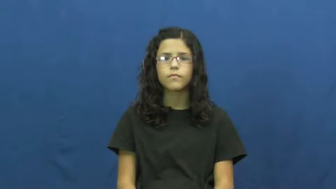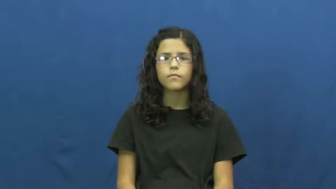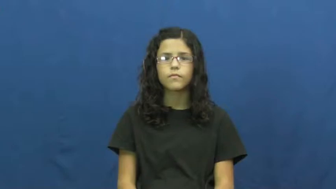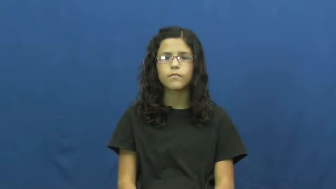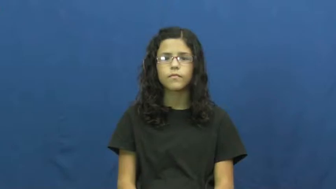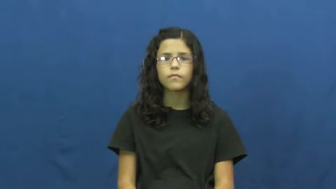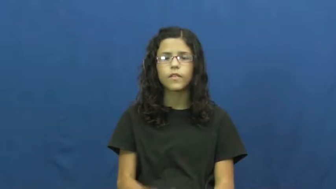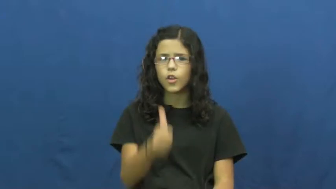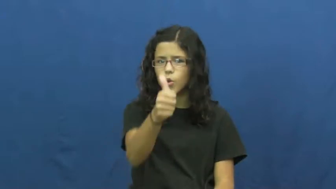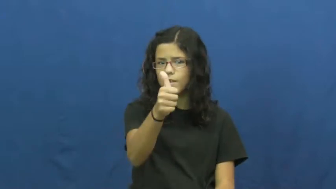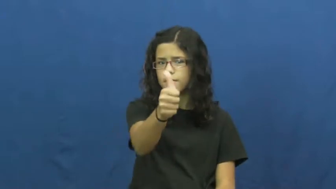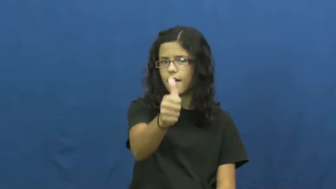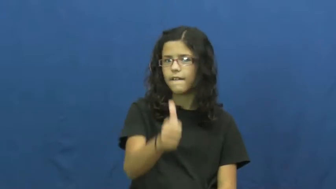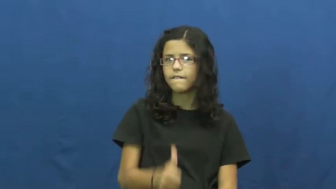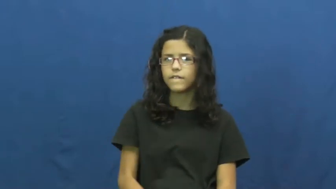yourself,thyself